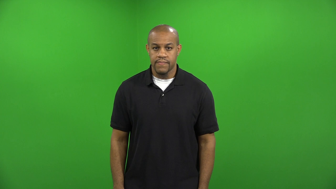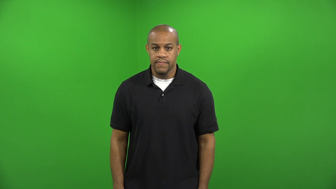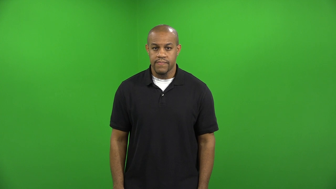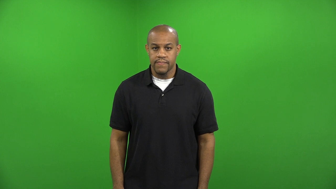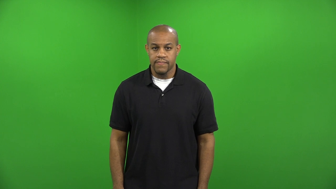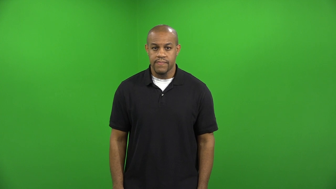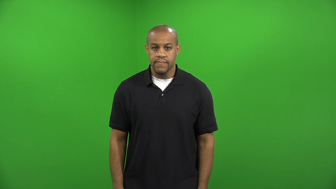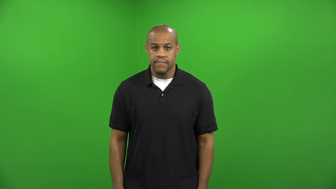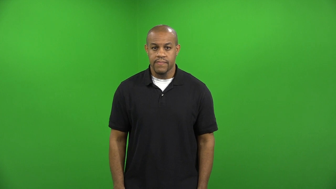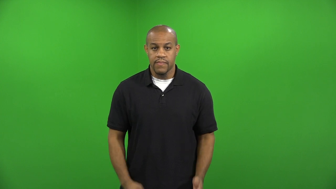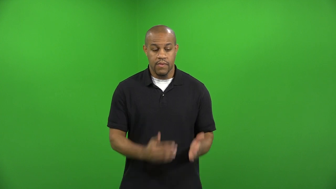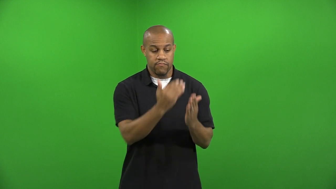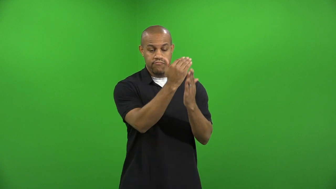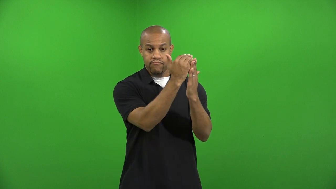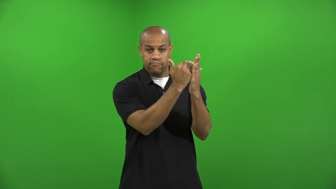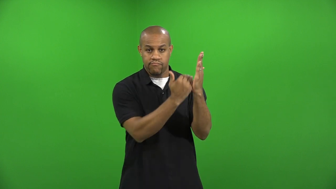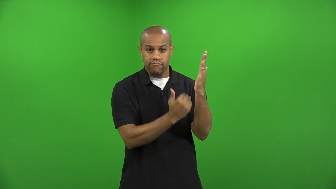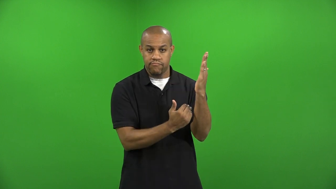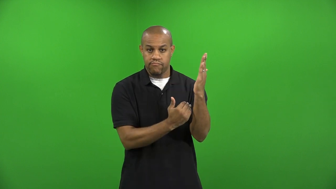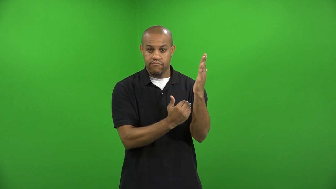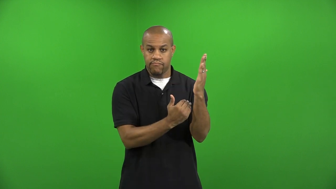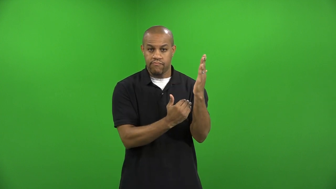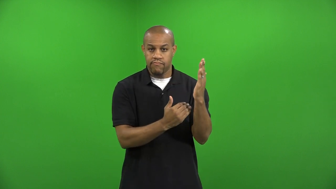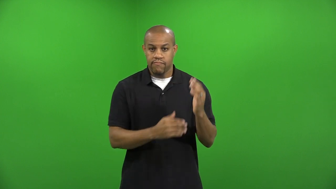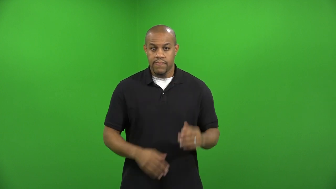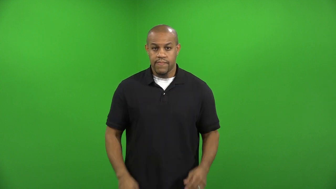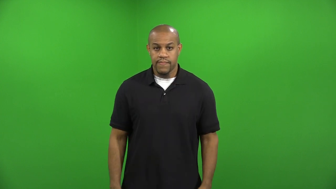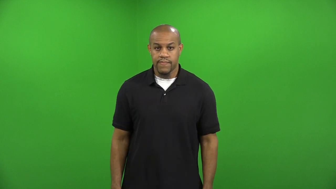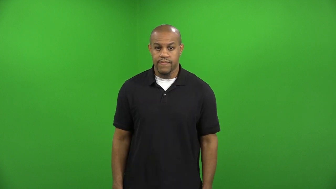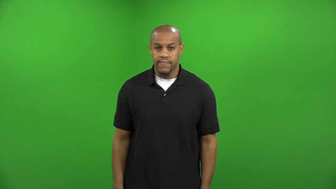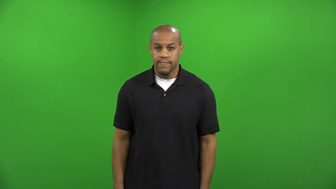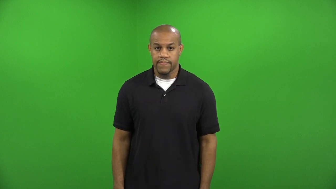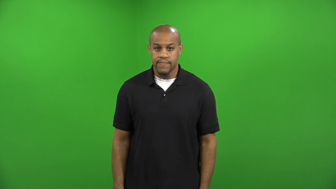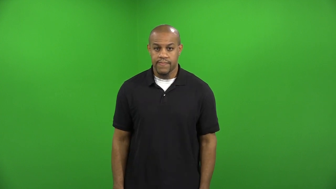Line up